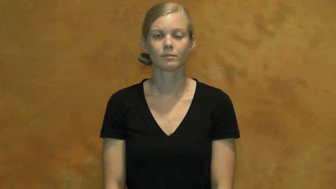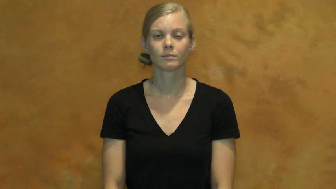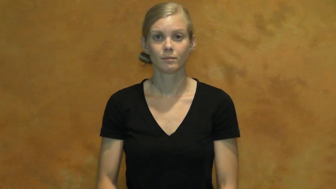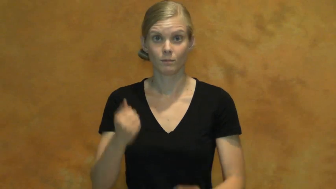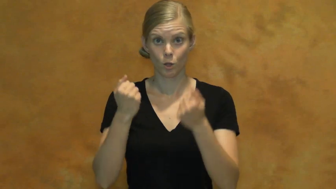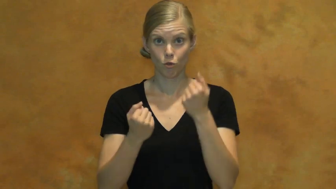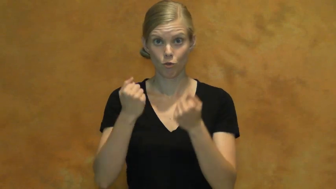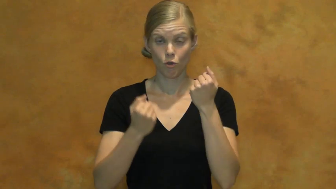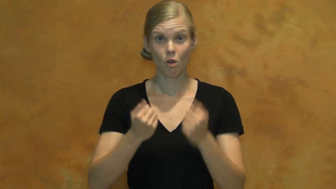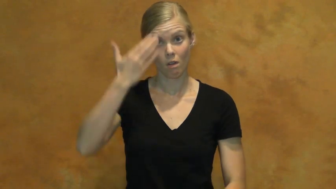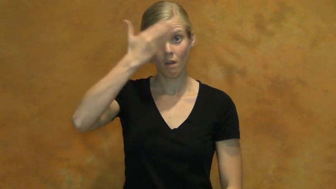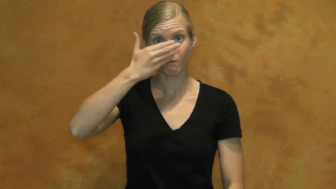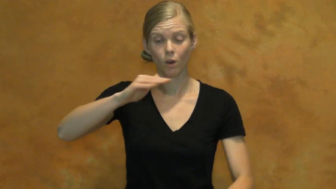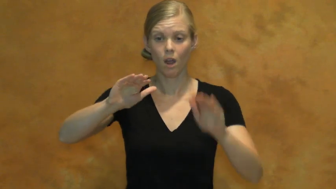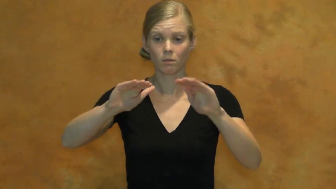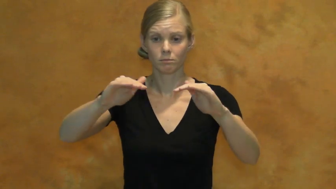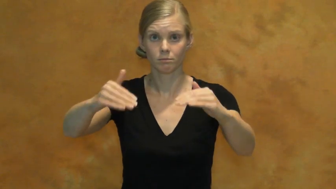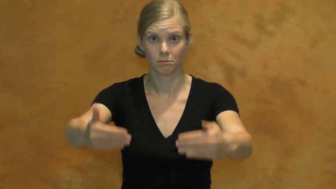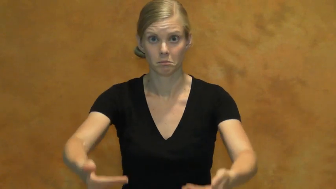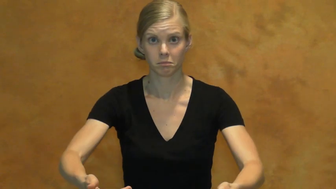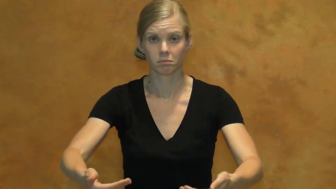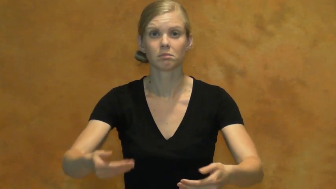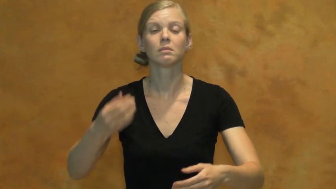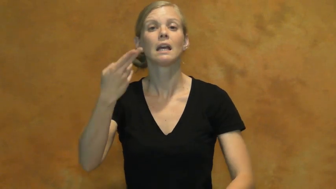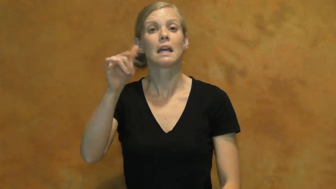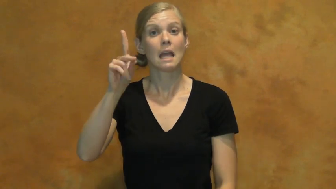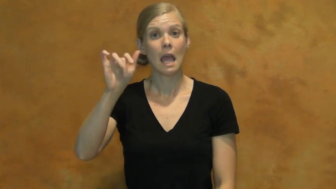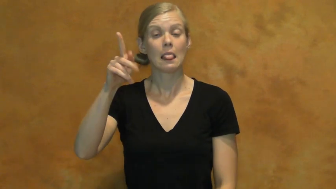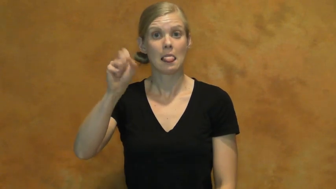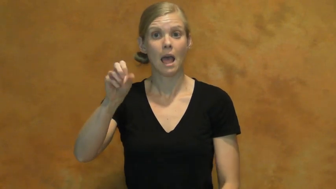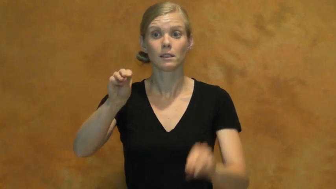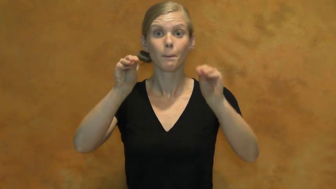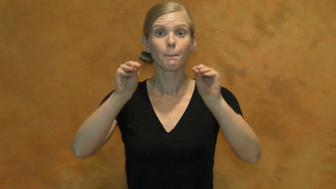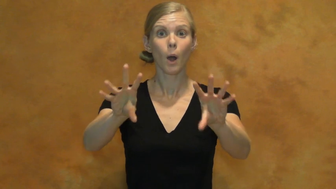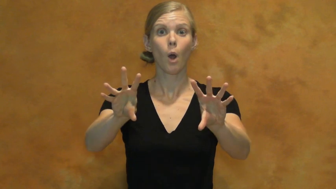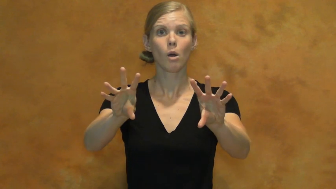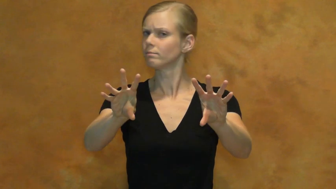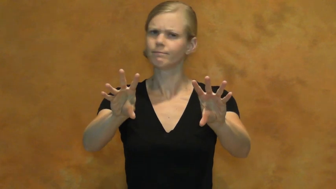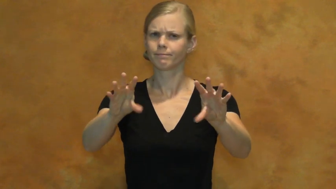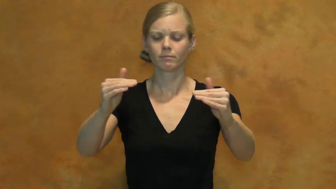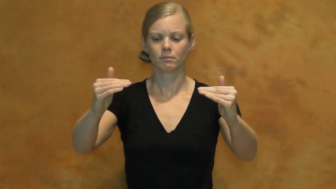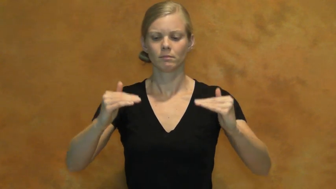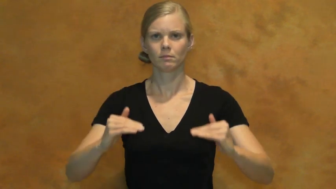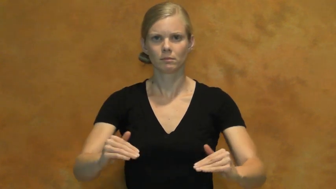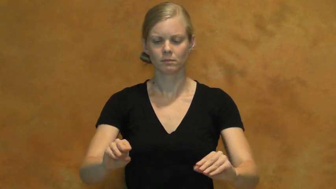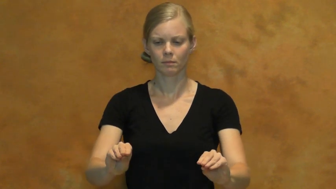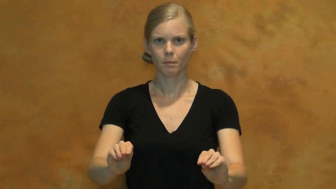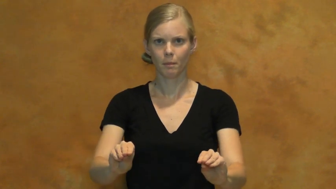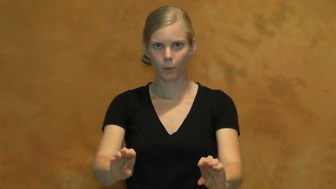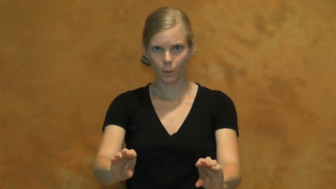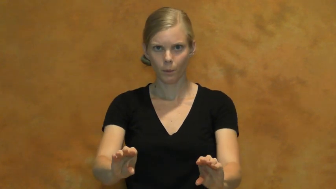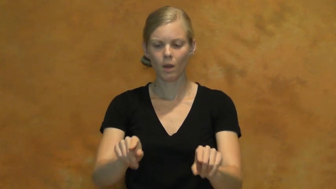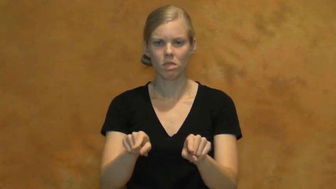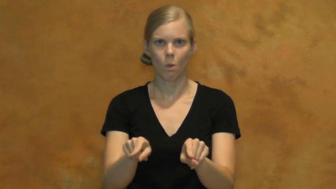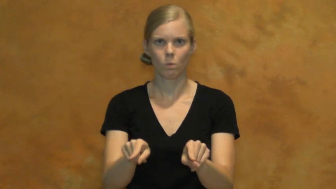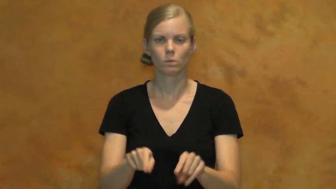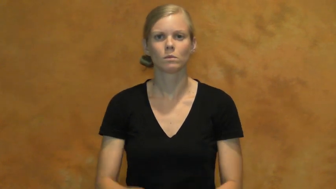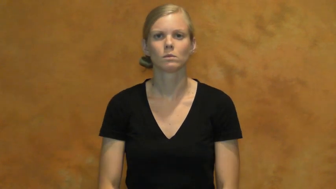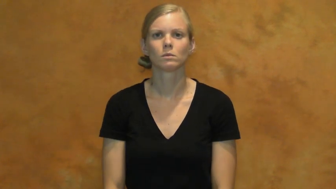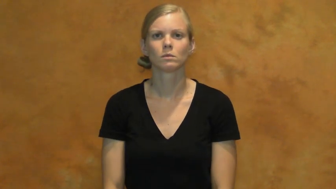parking lights